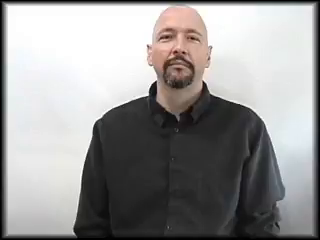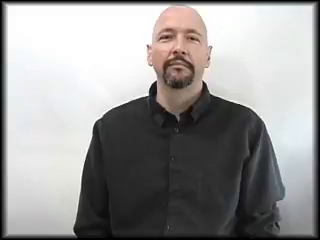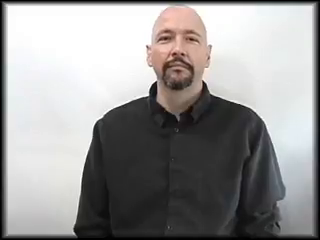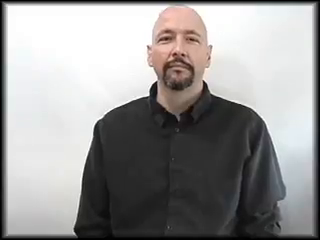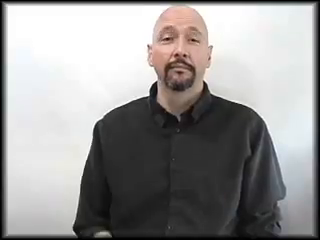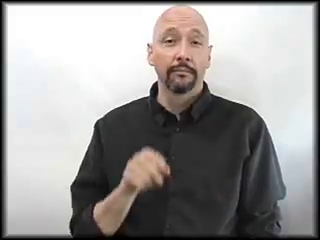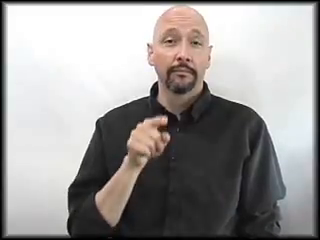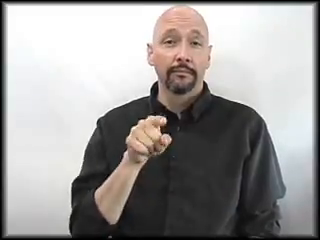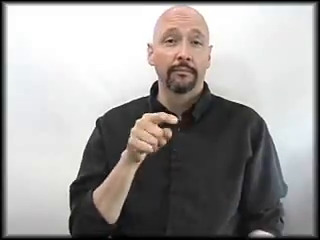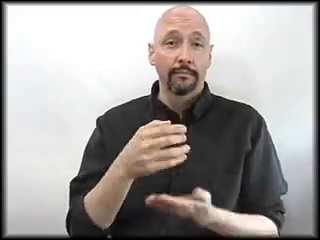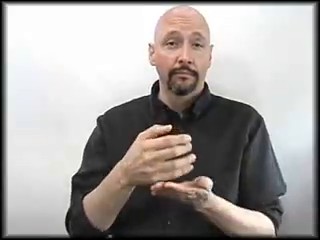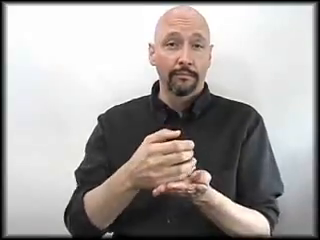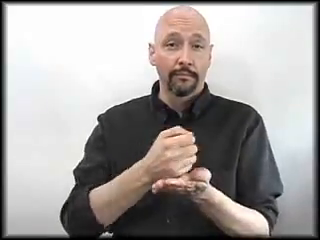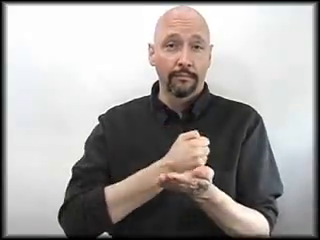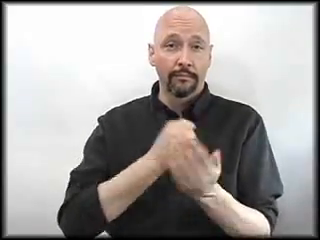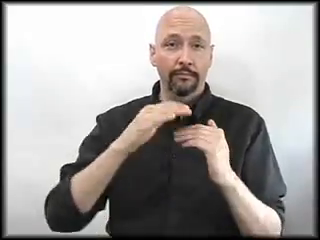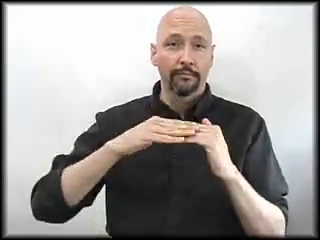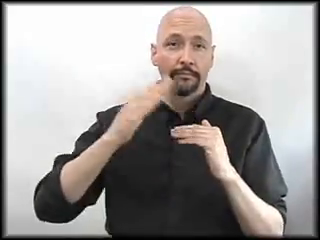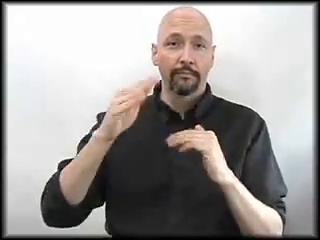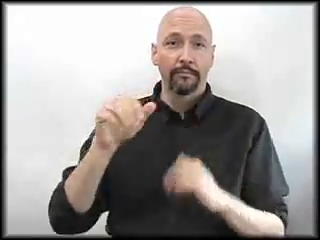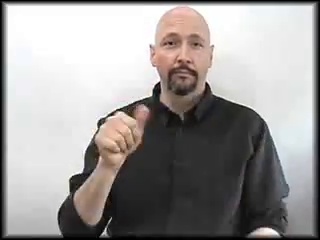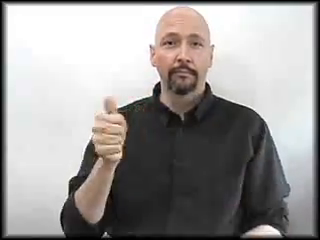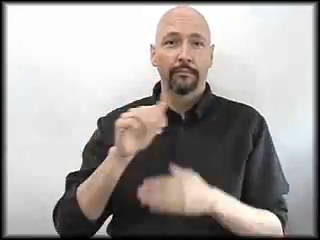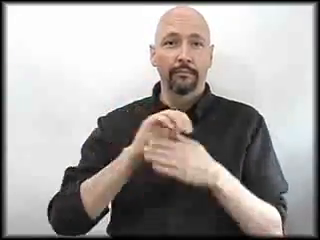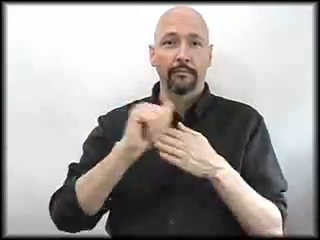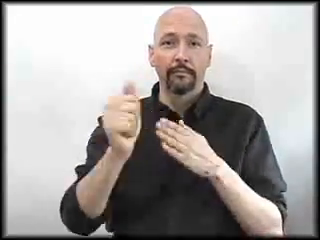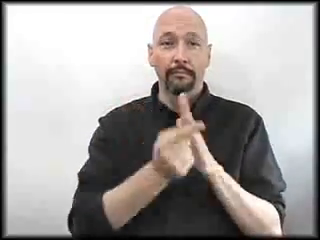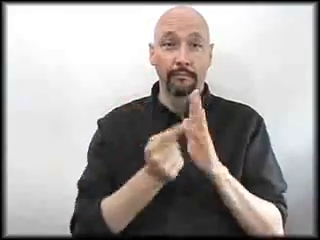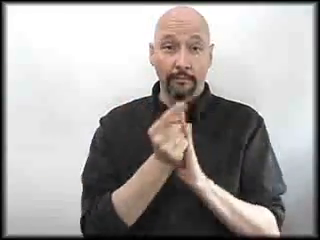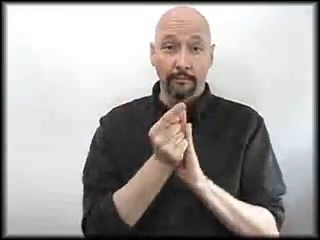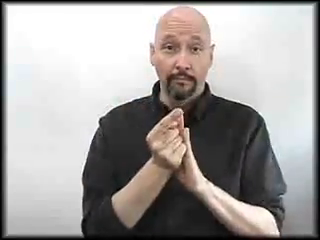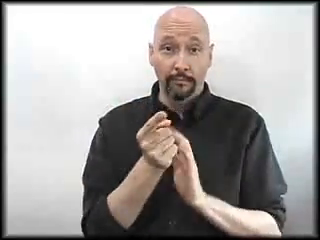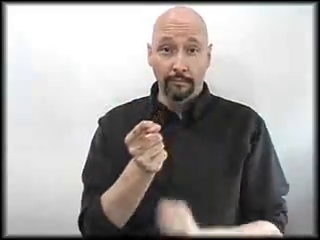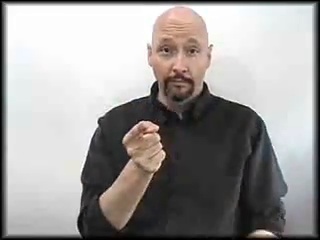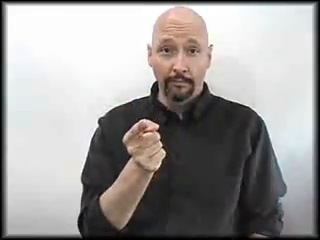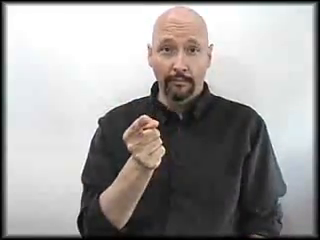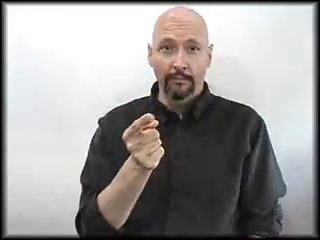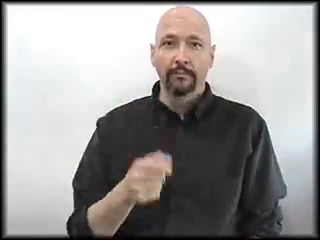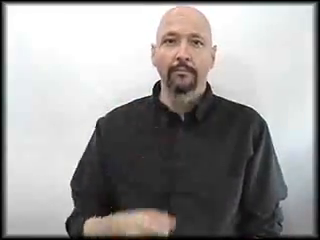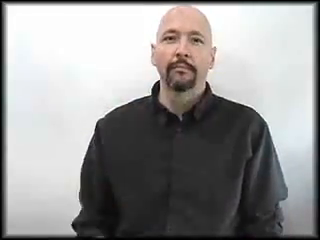you earn over 10 dollars hour